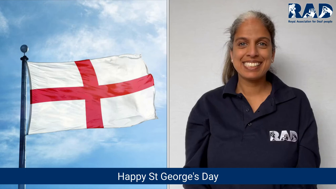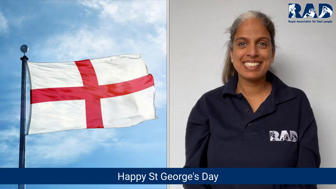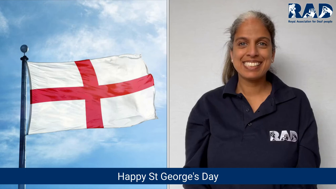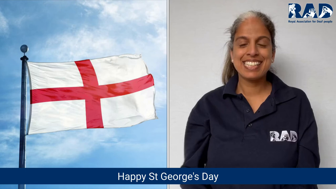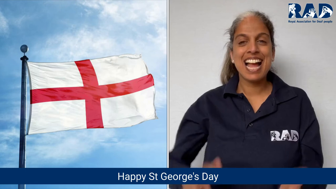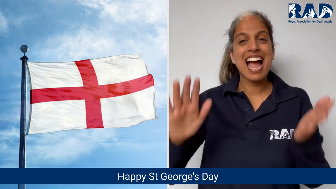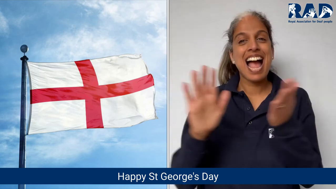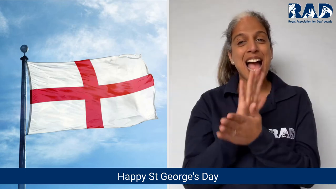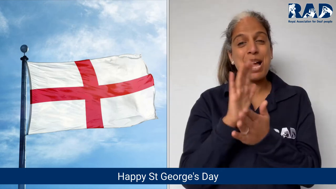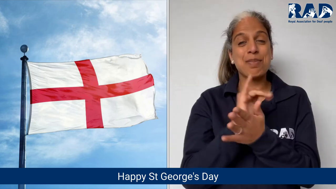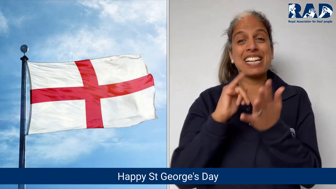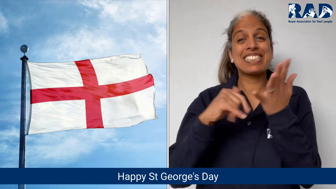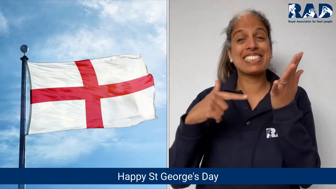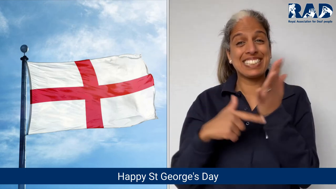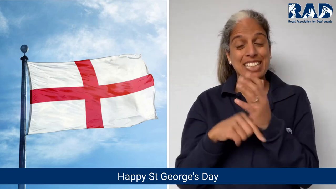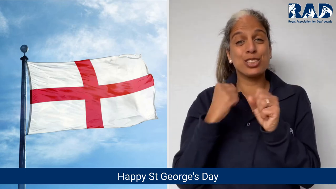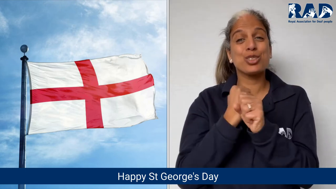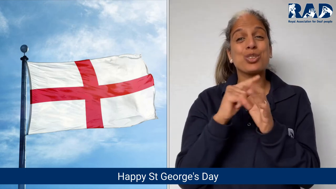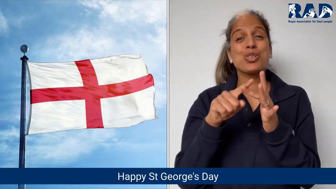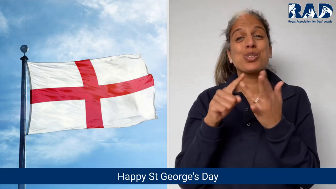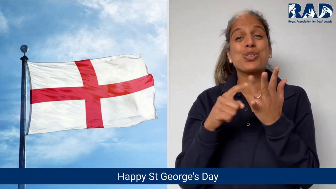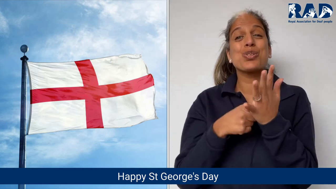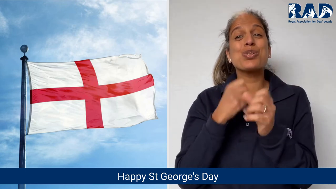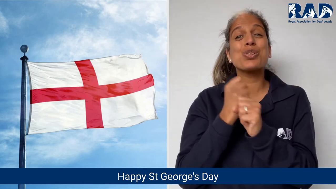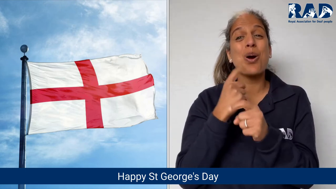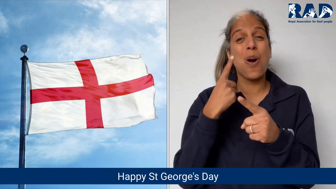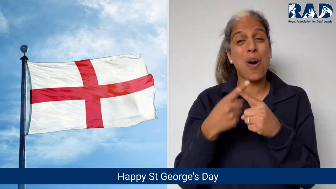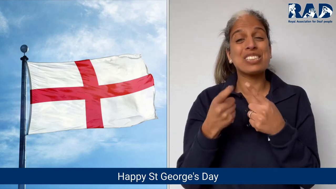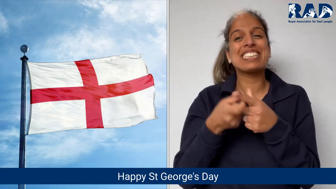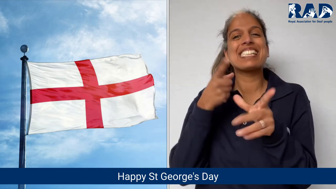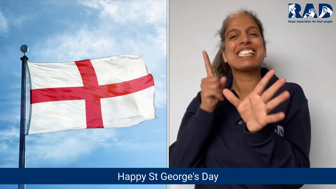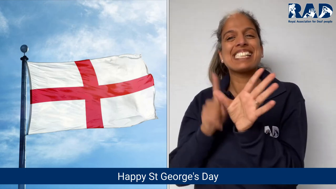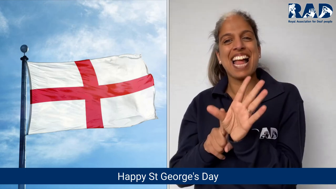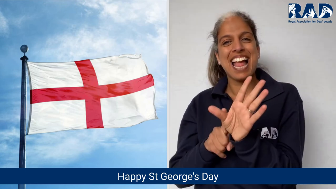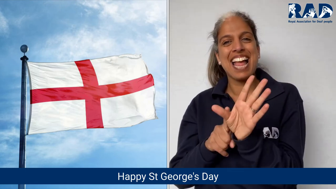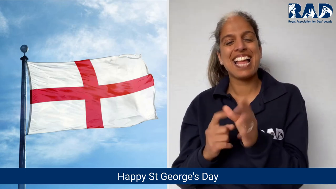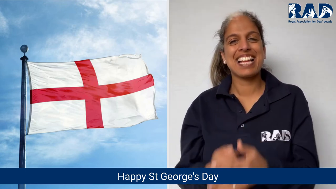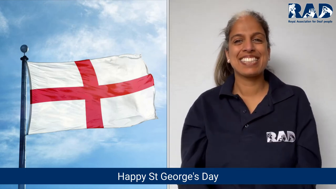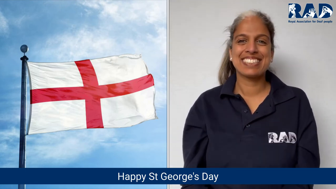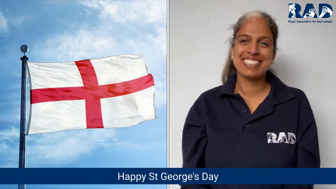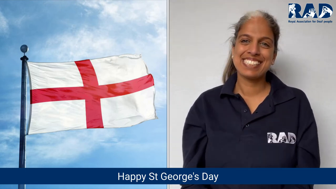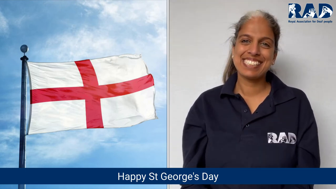St George's Day